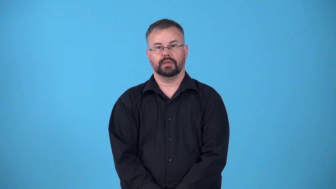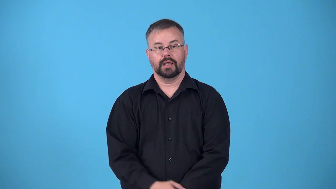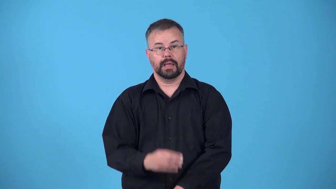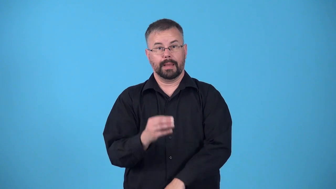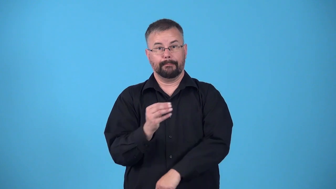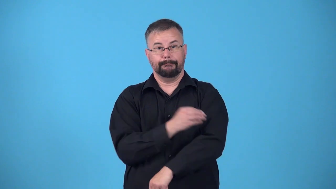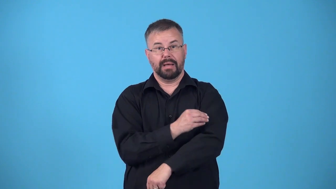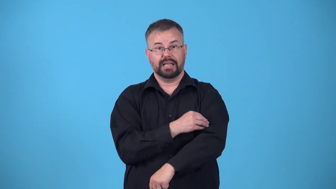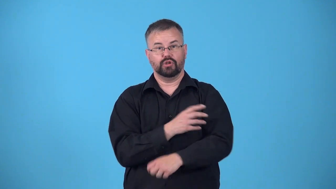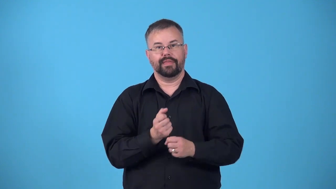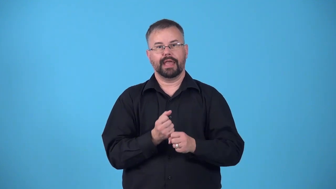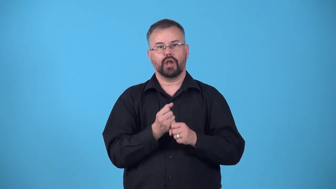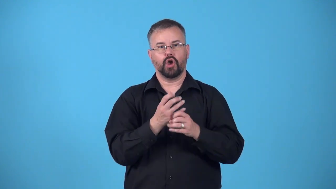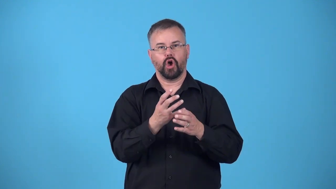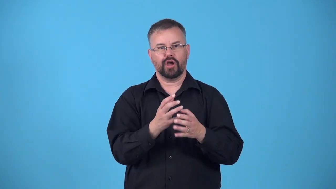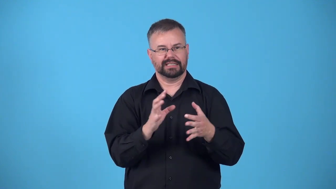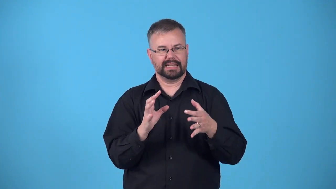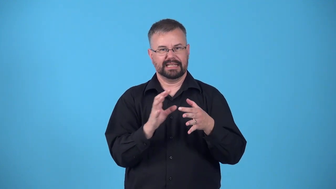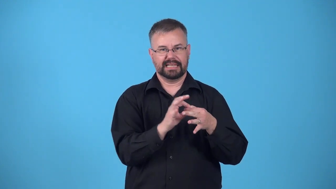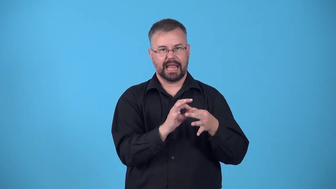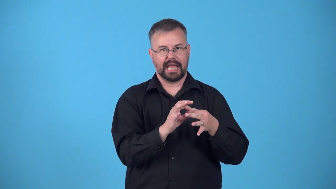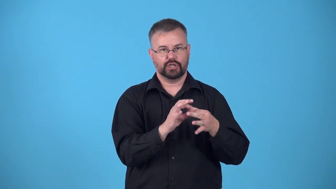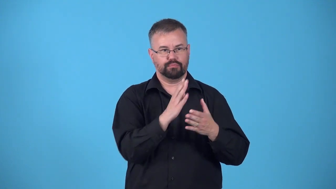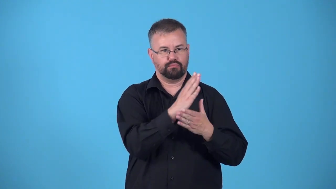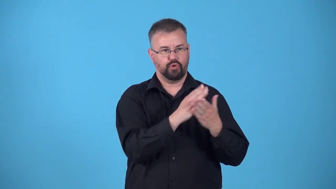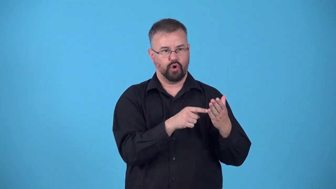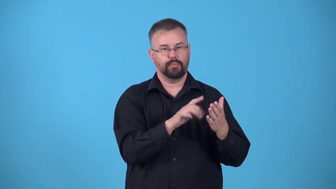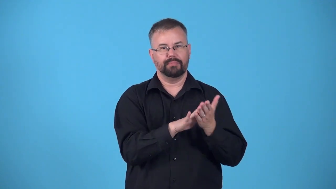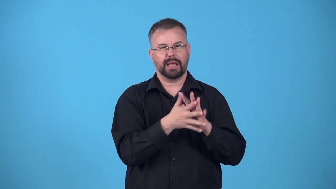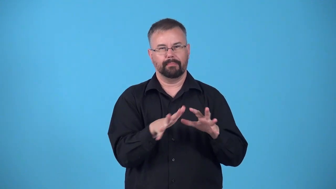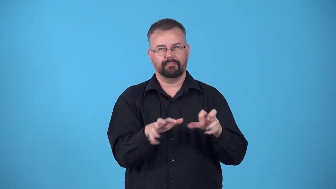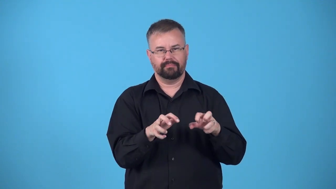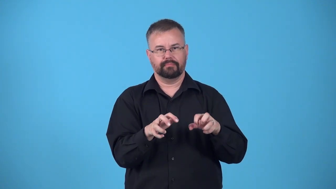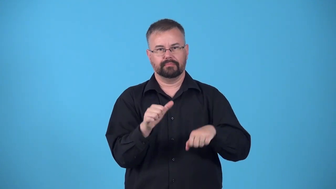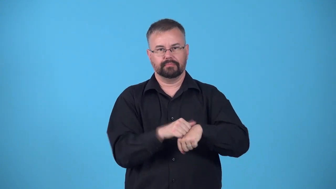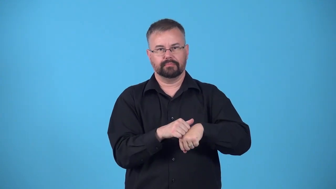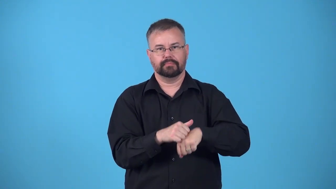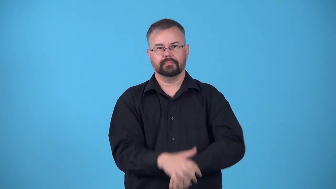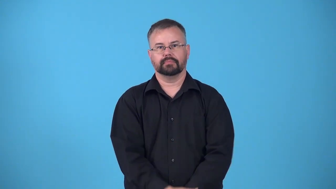tensor muscle